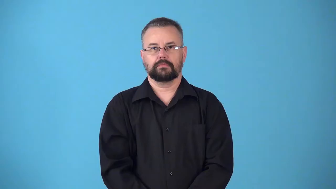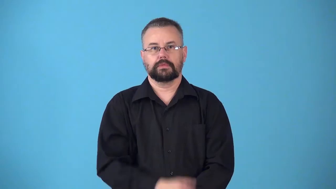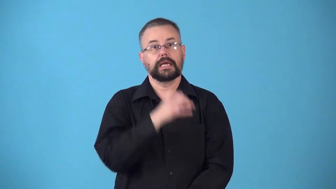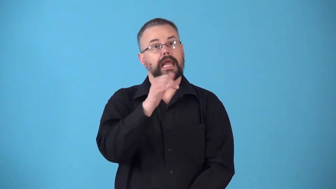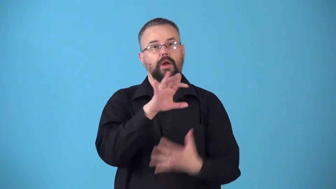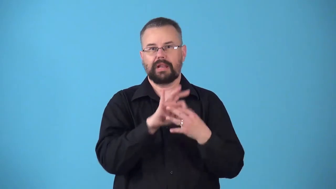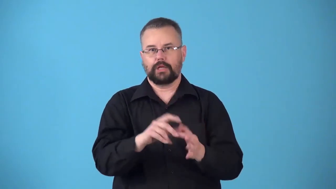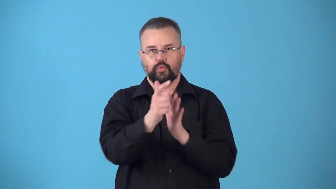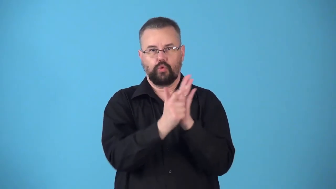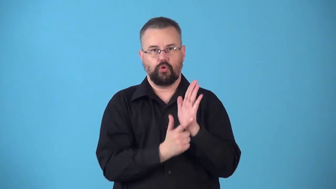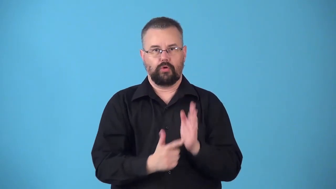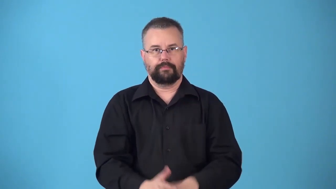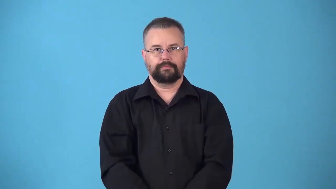nonlegal